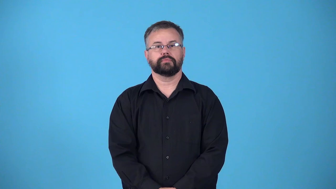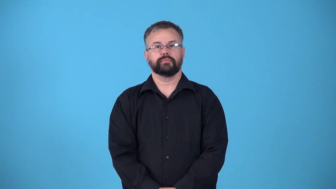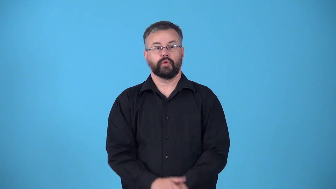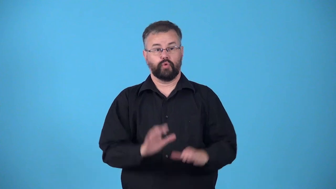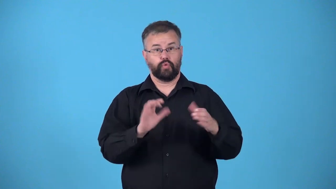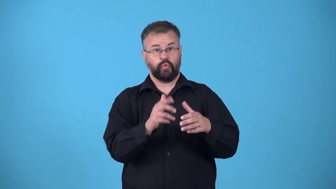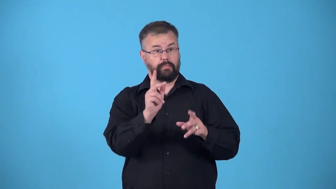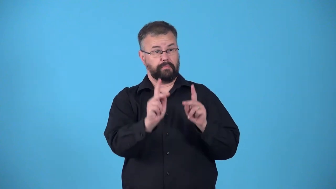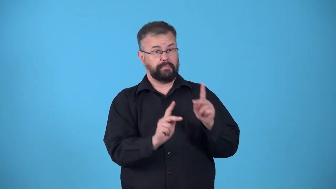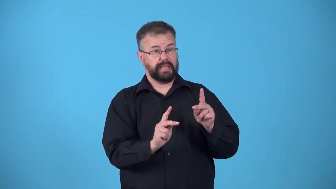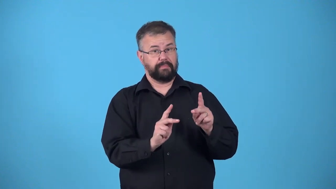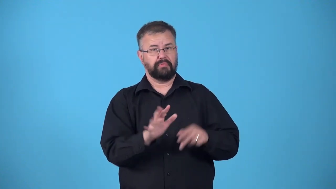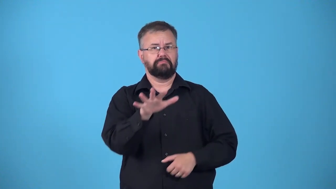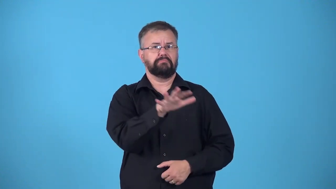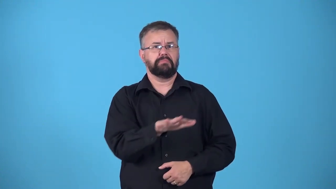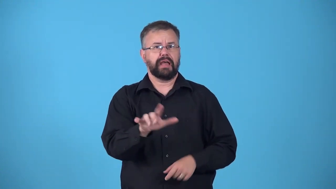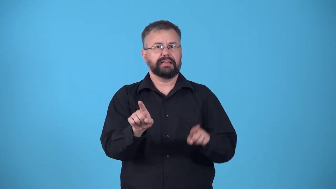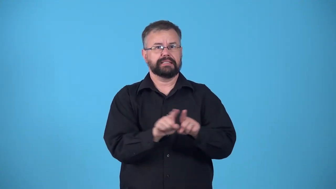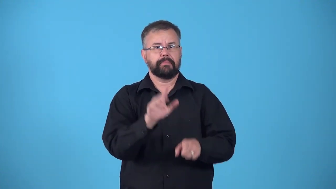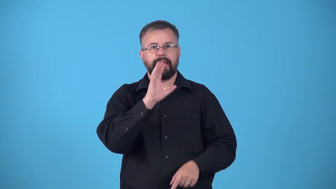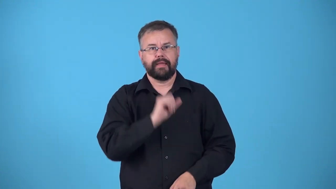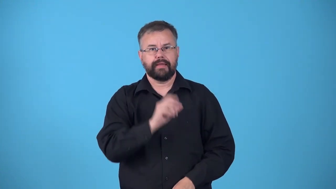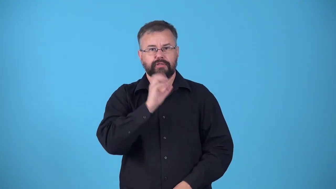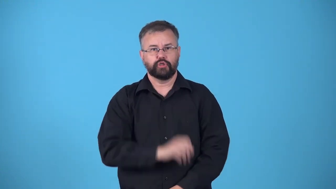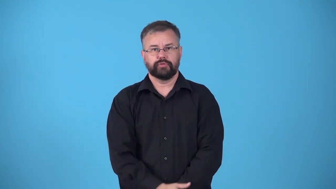generation-age group